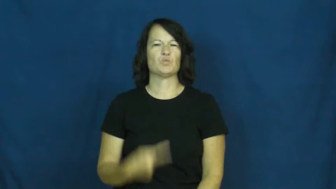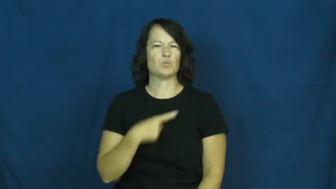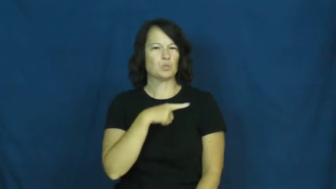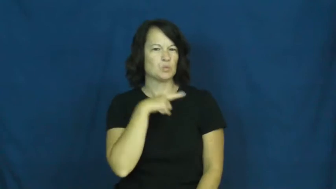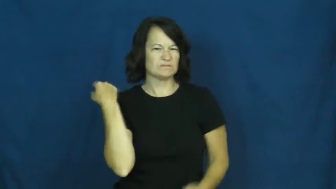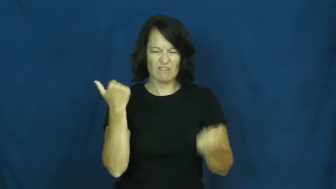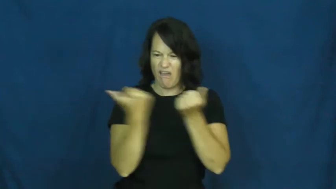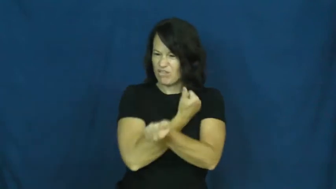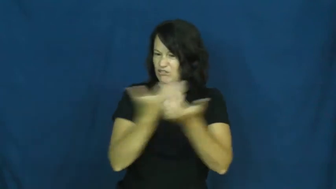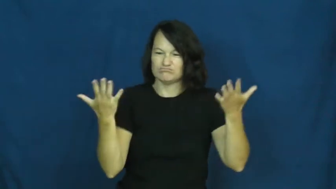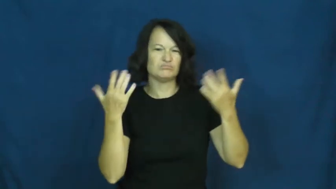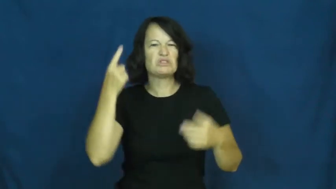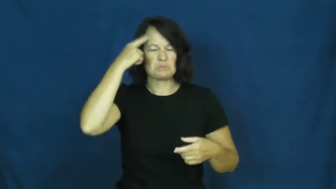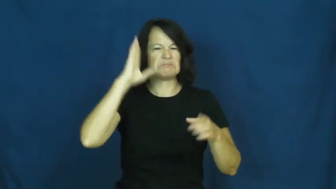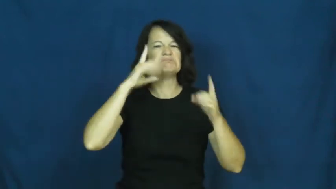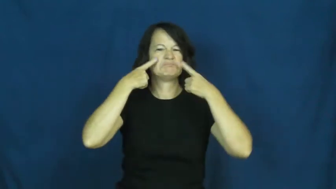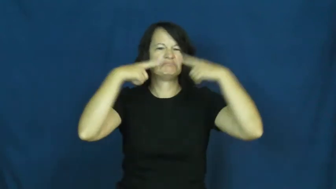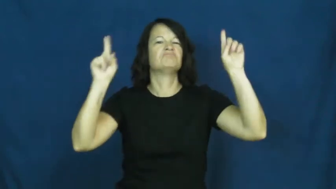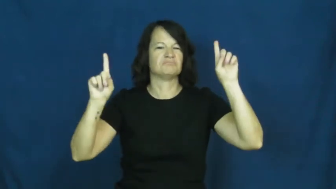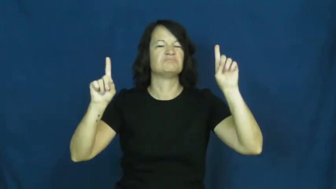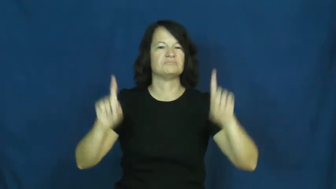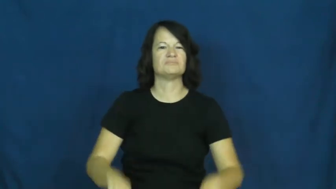bet the farm,bet it all,bet the ranch